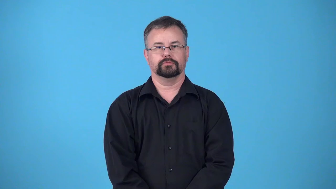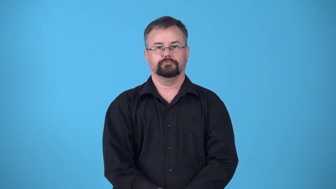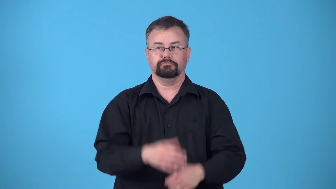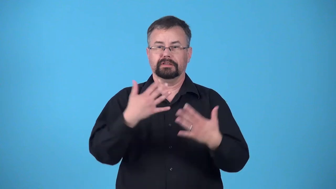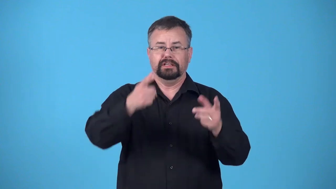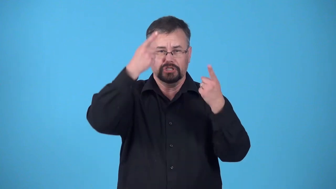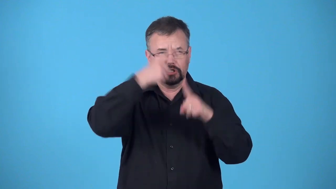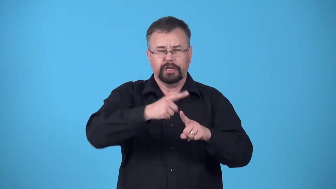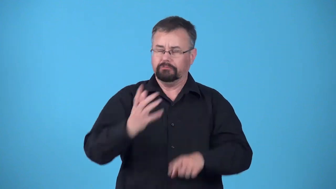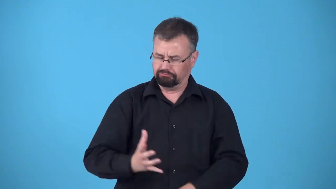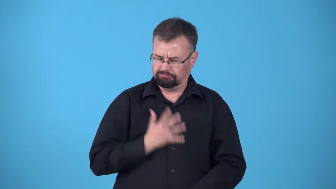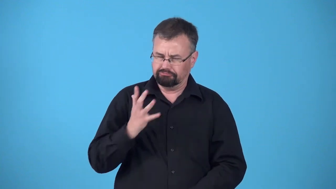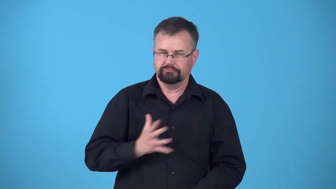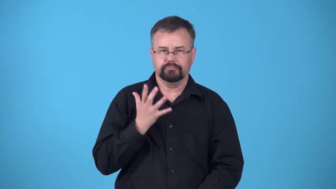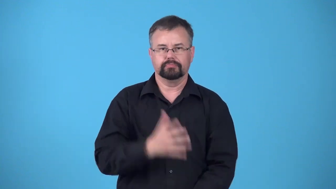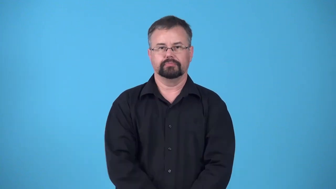conclude